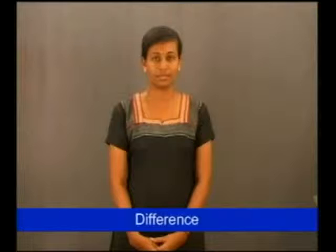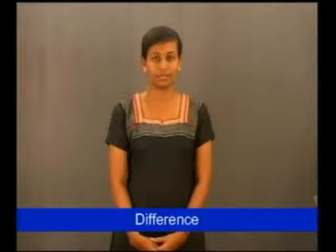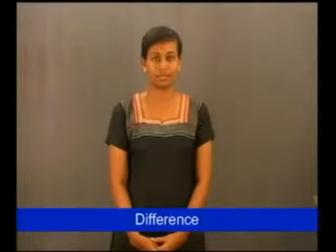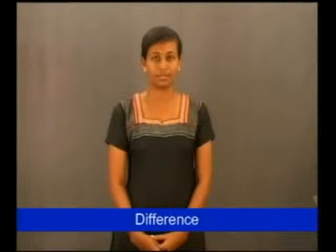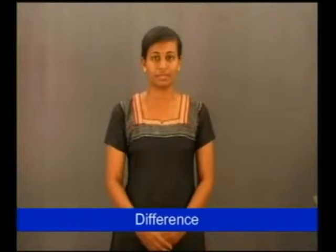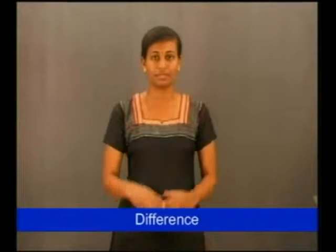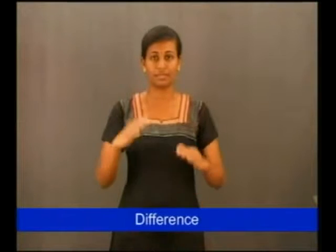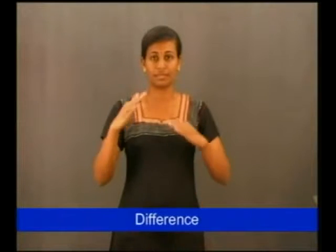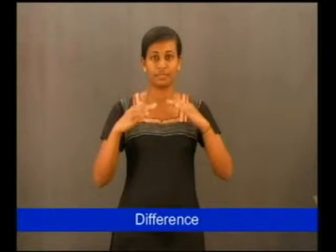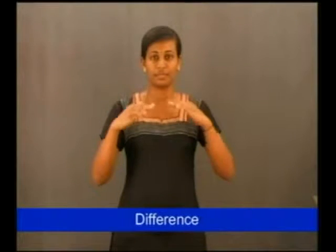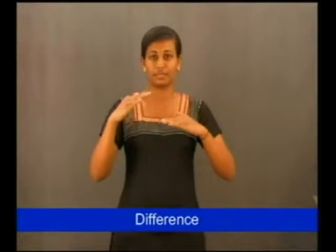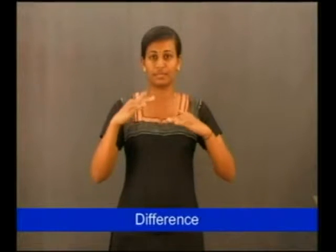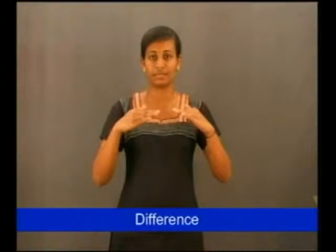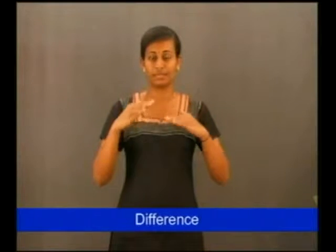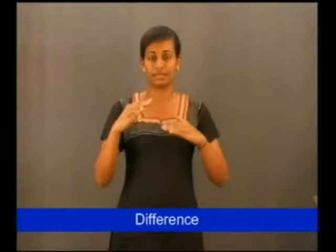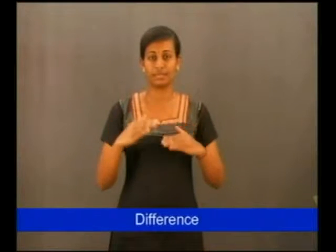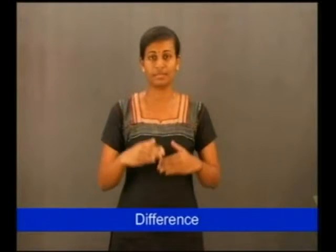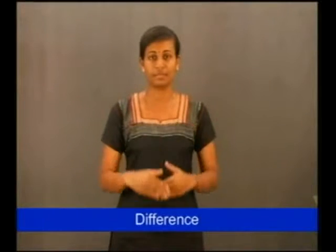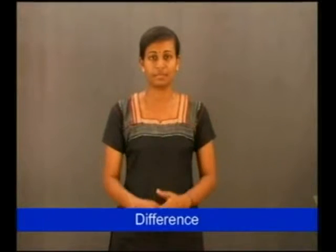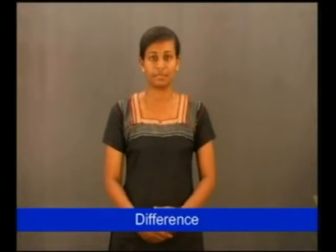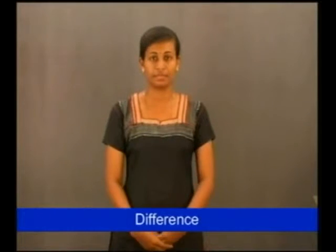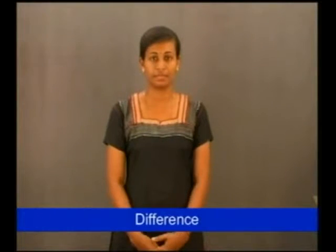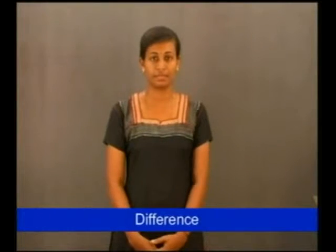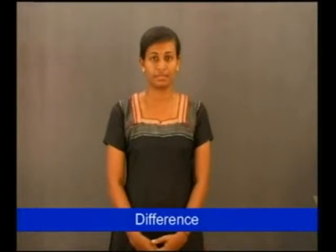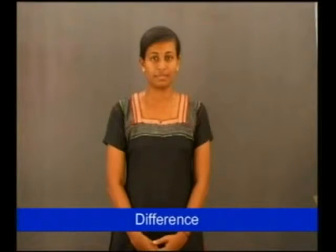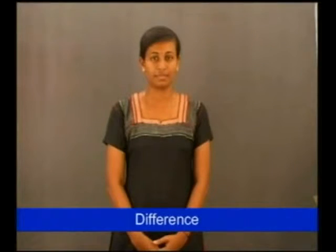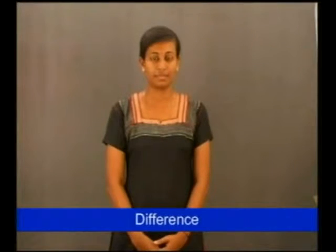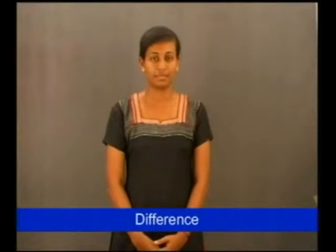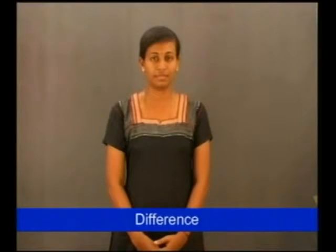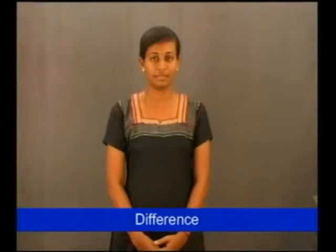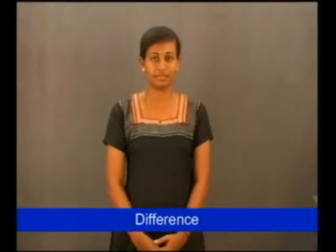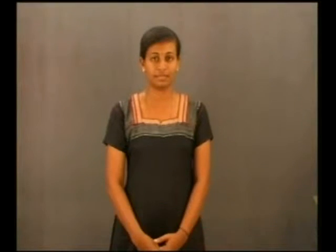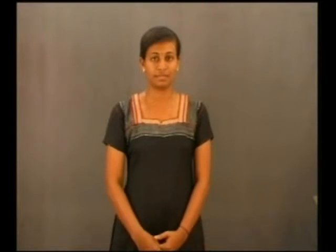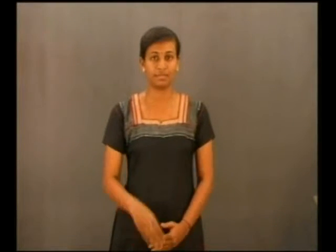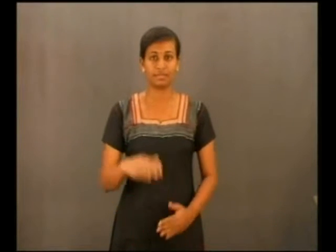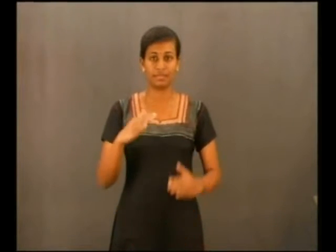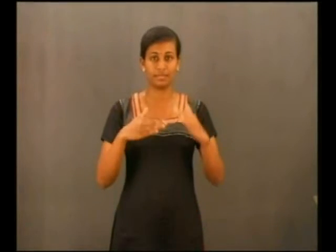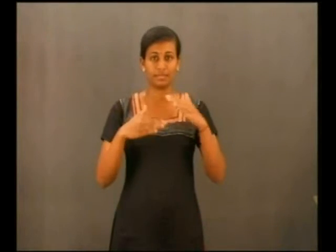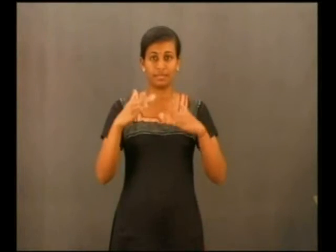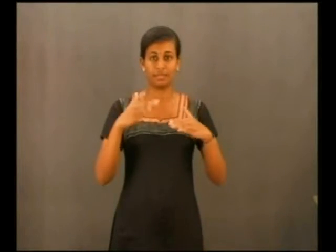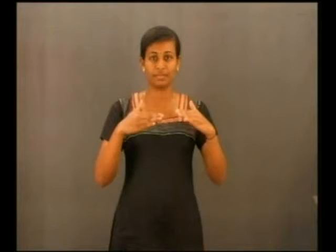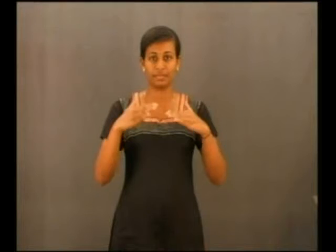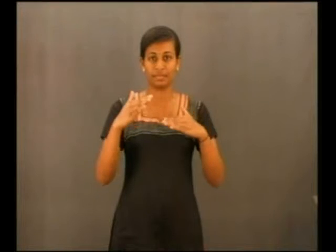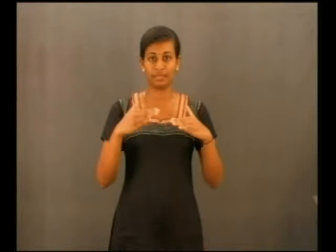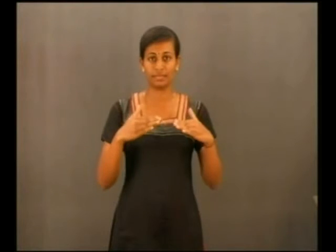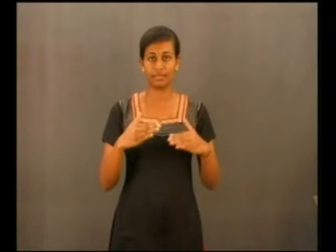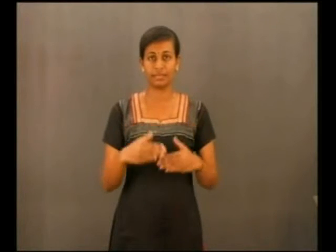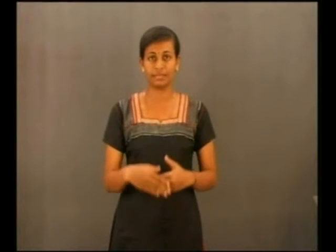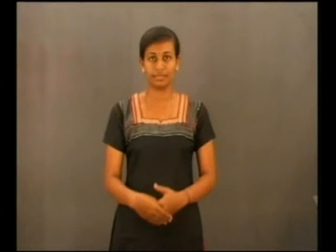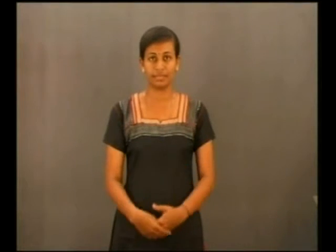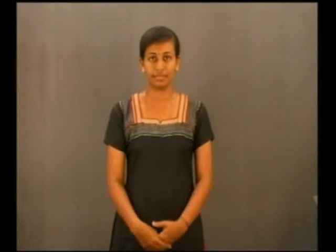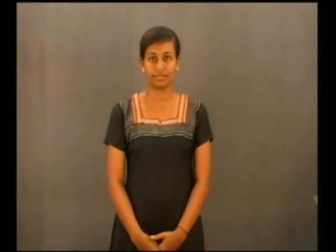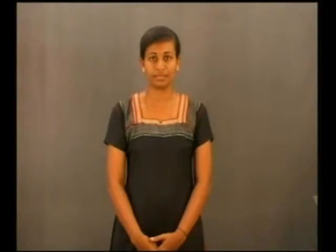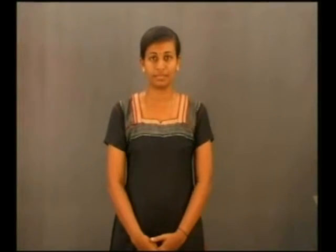Difference